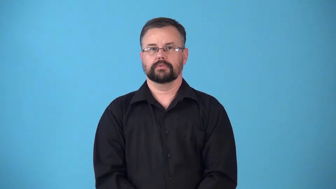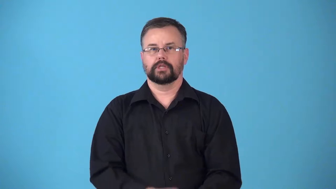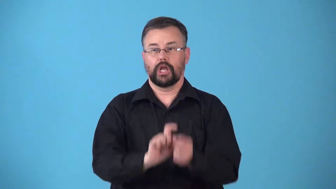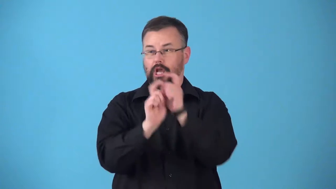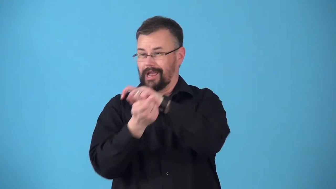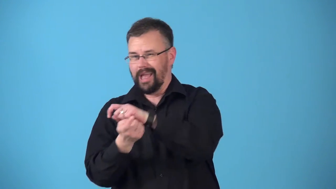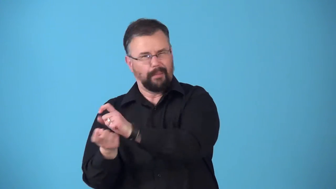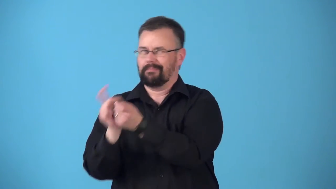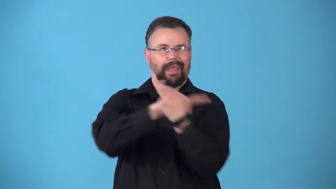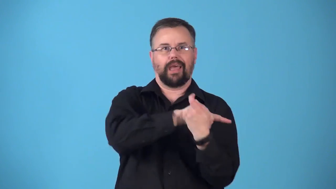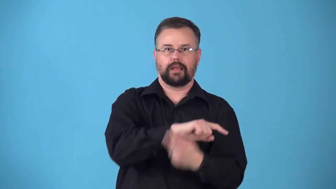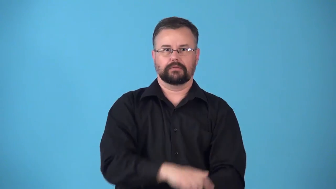revert-change back